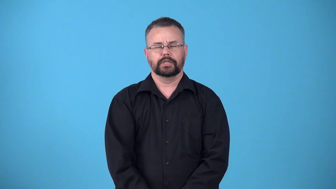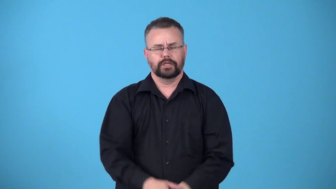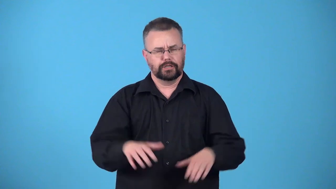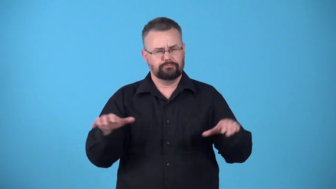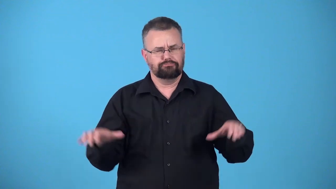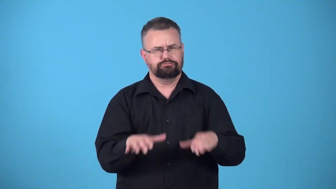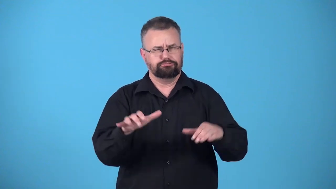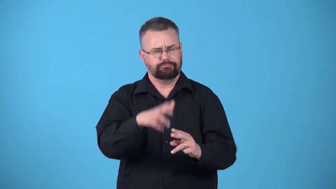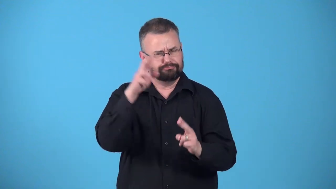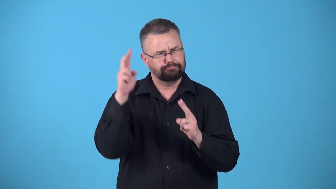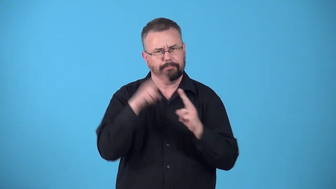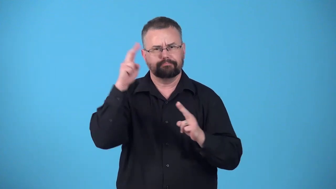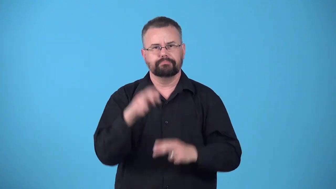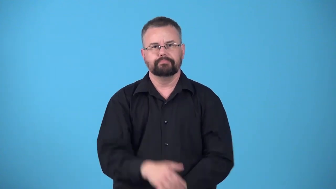bring it